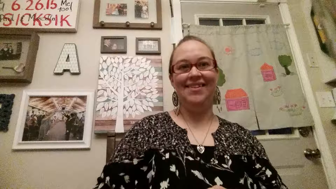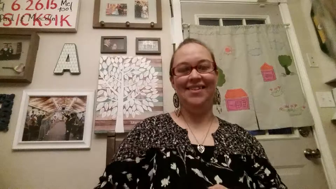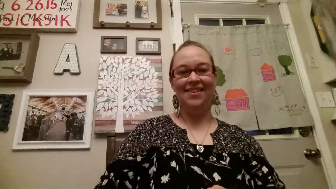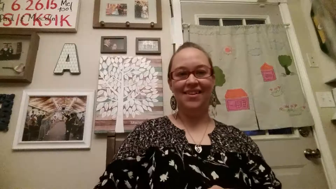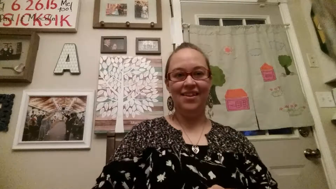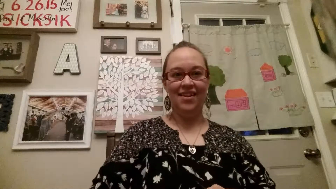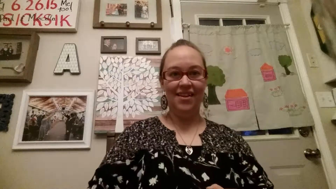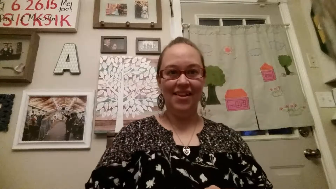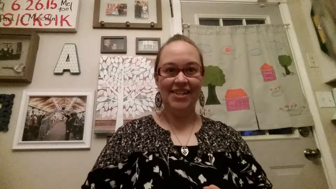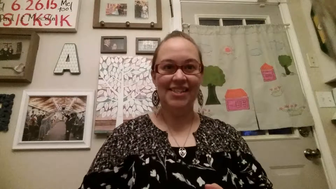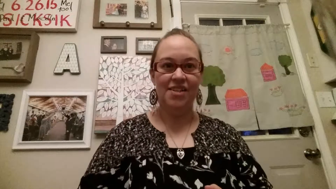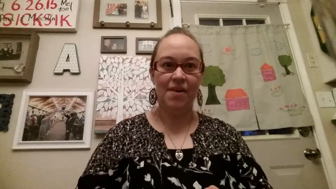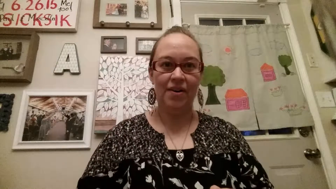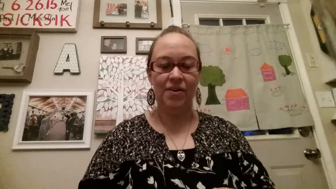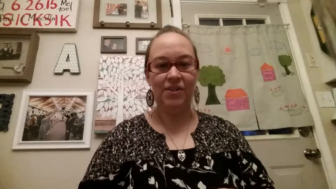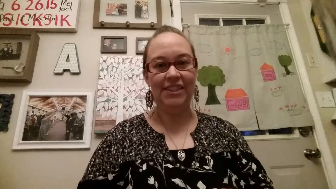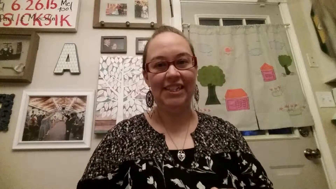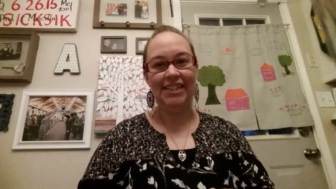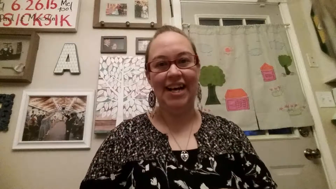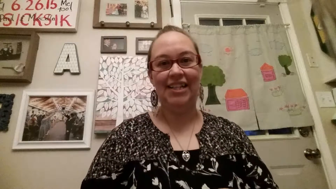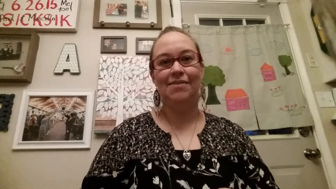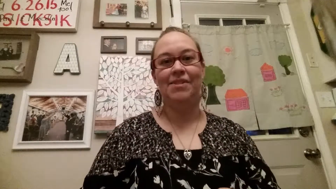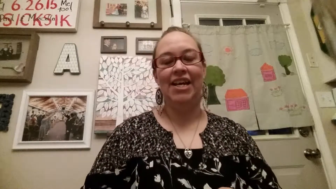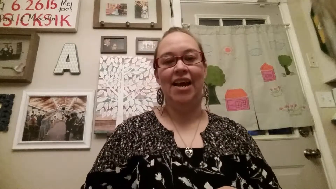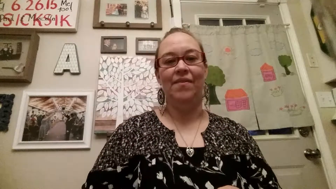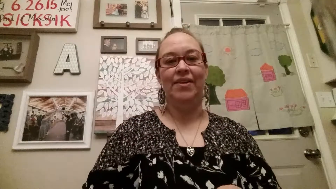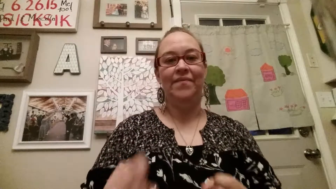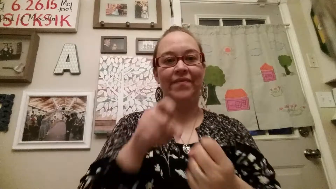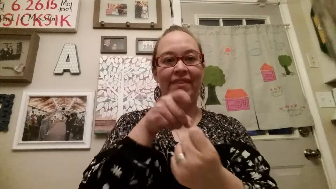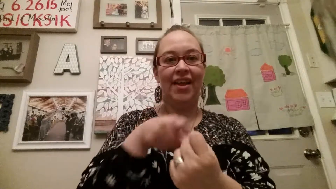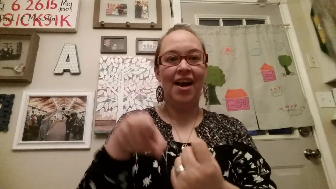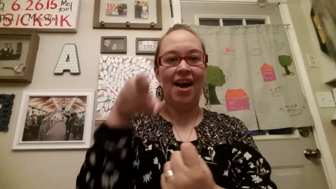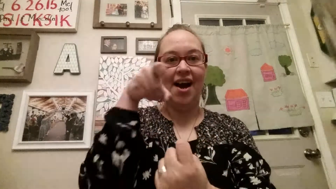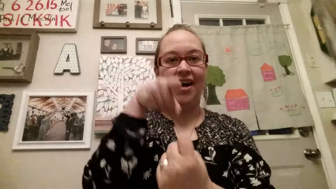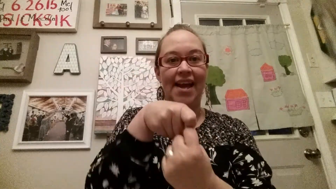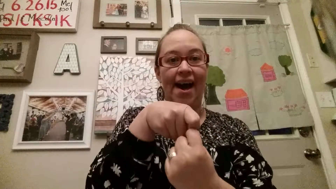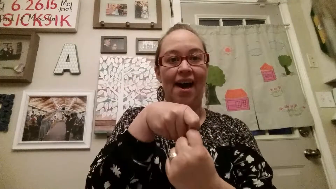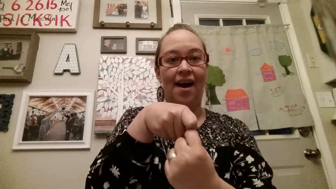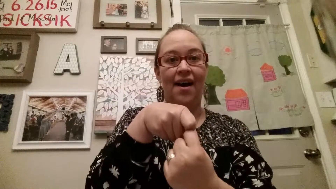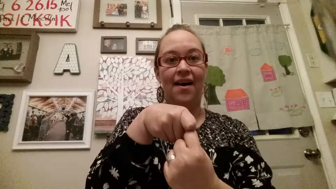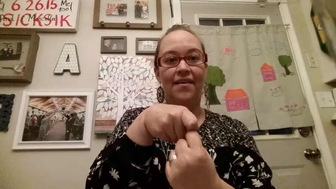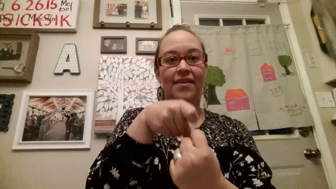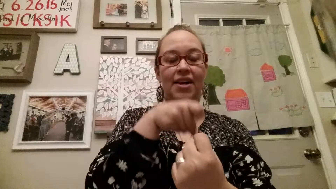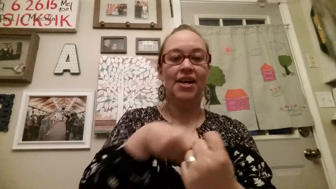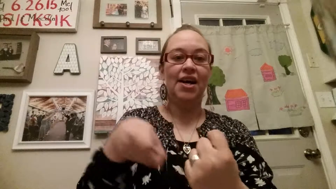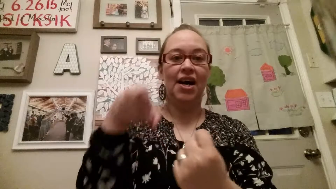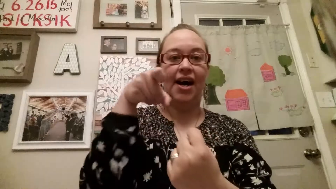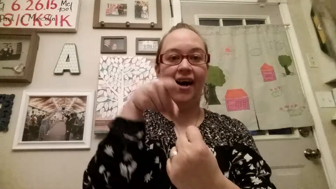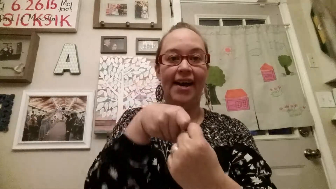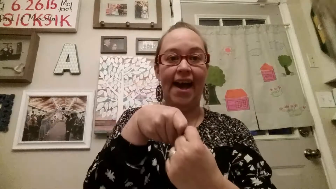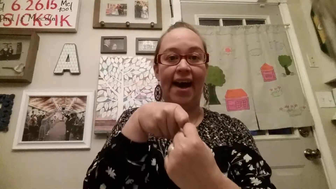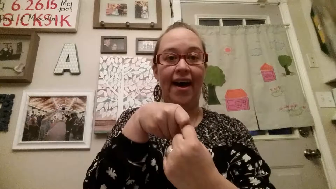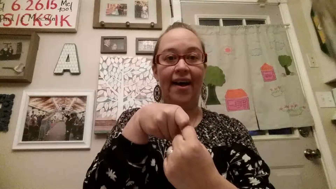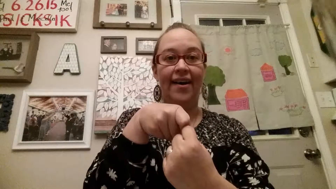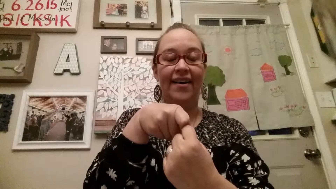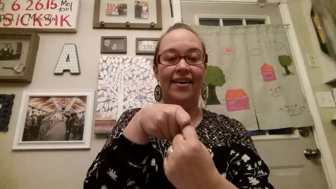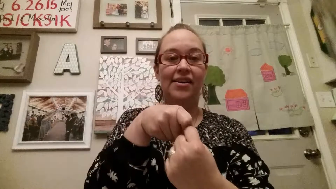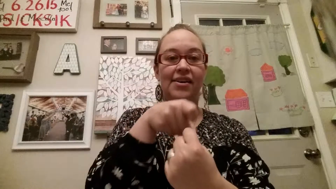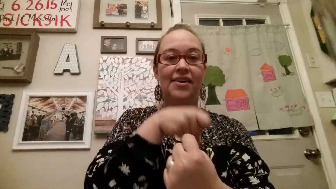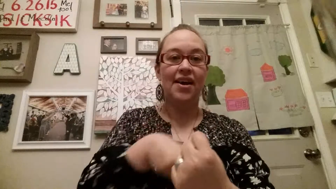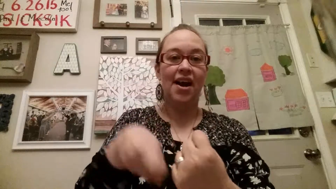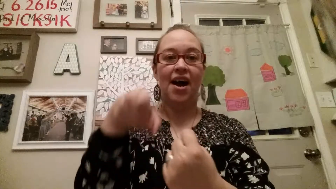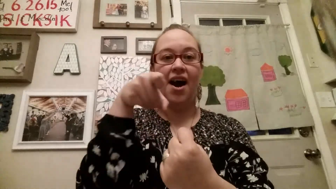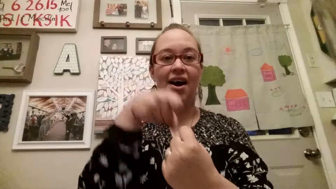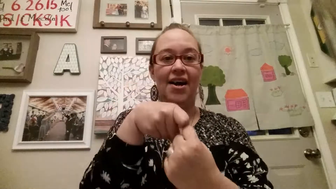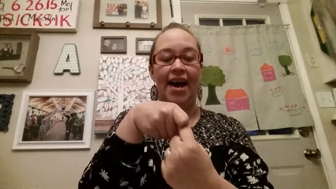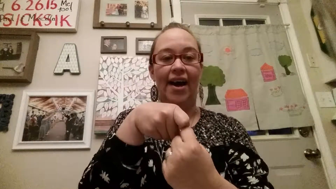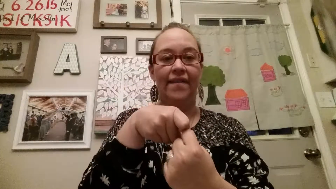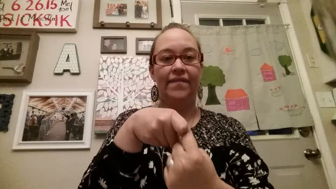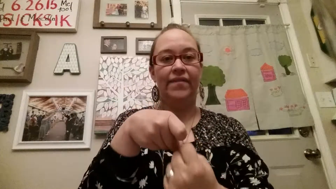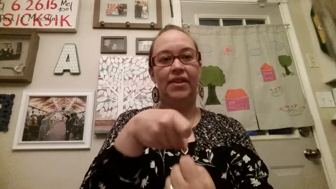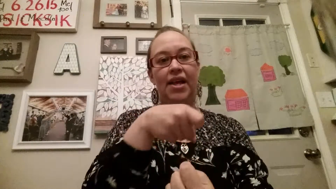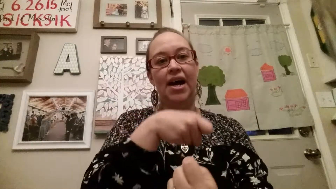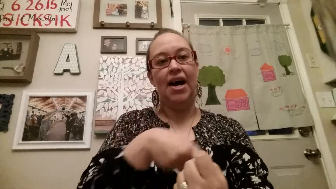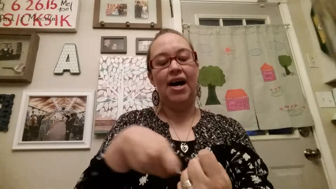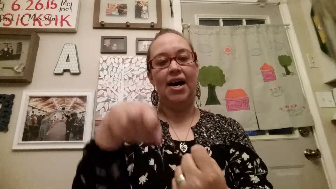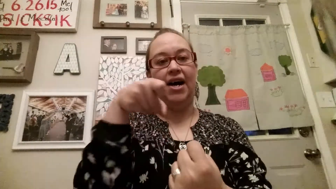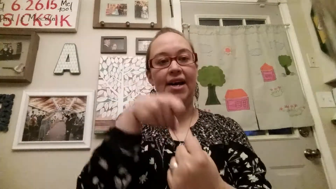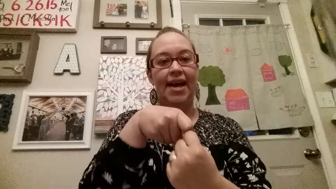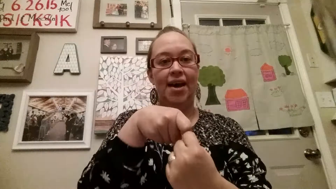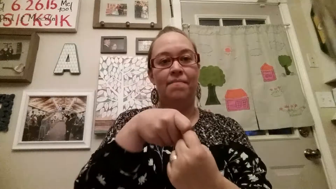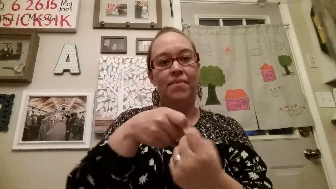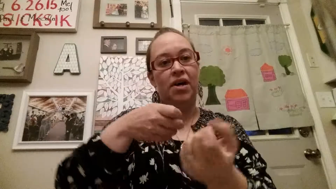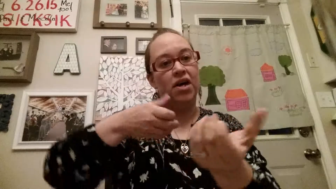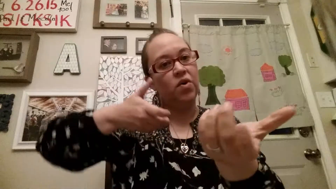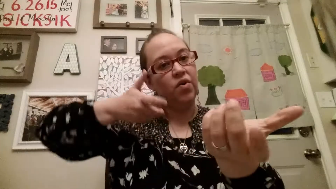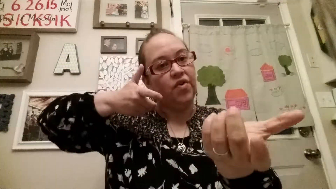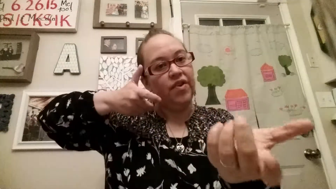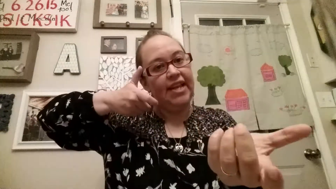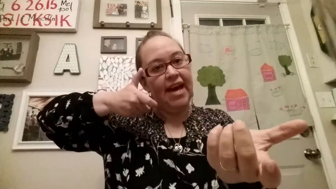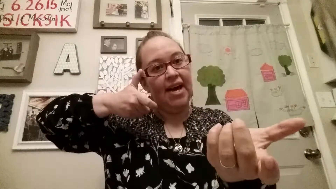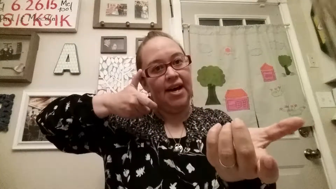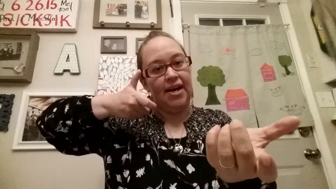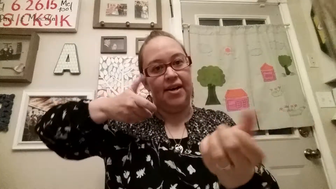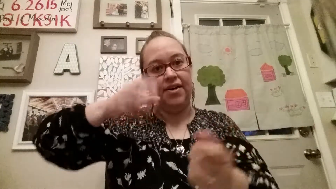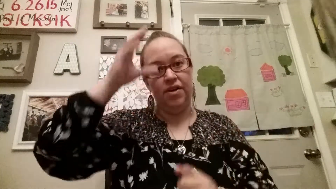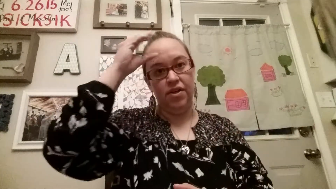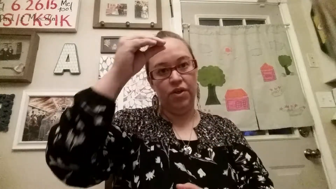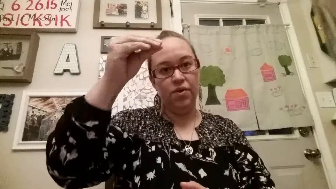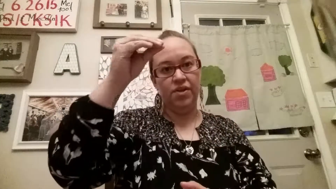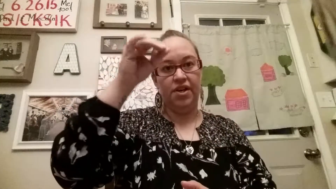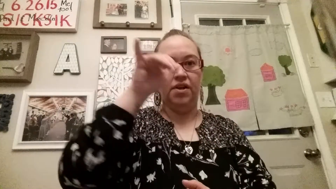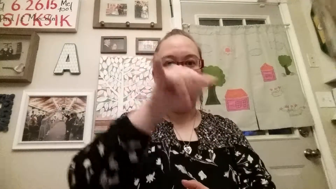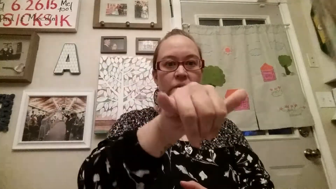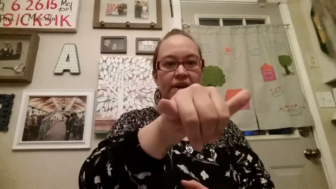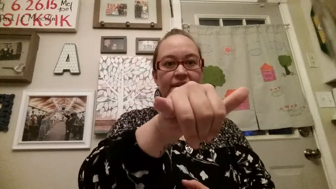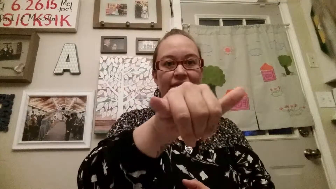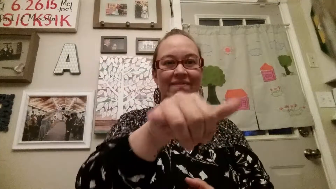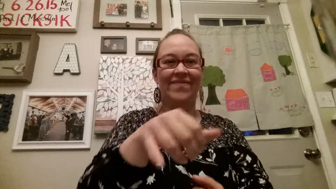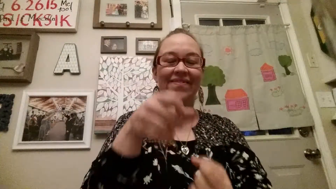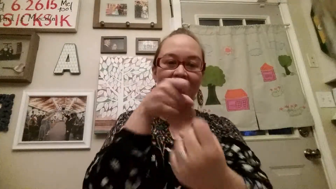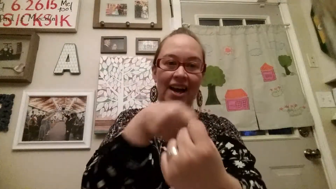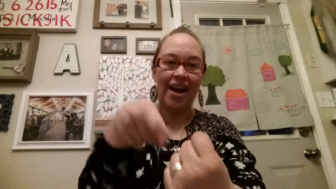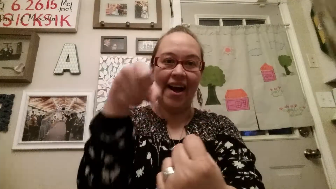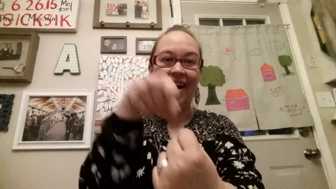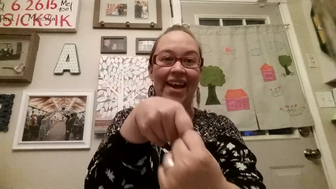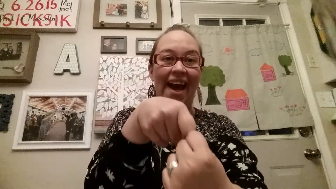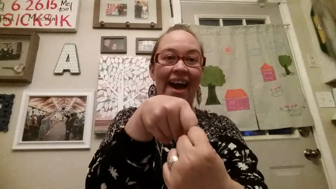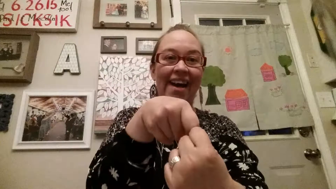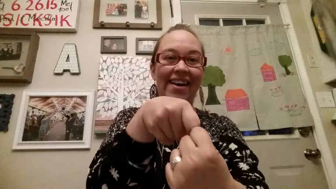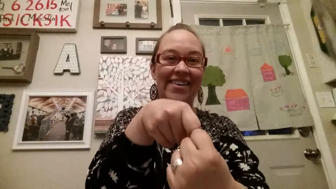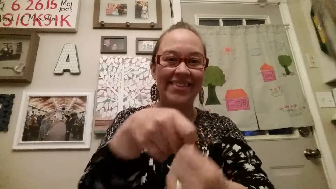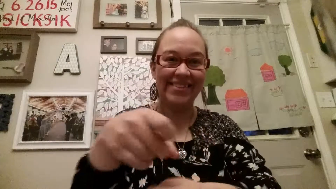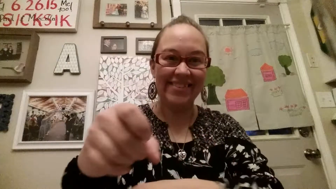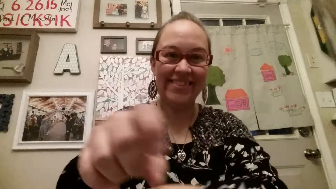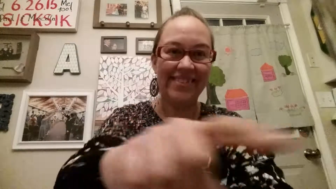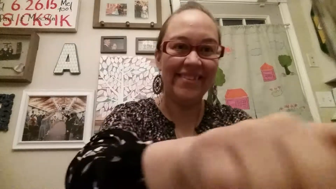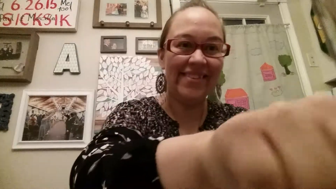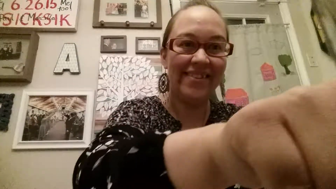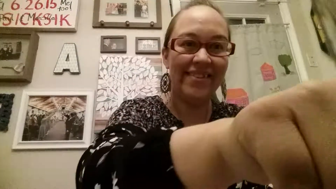accurate